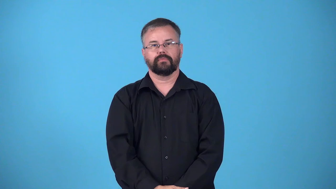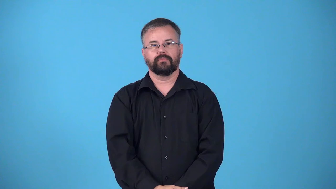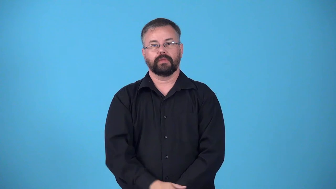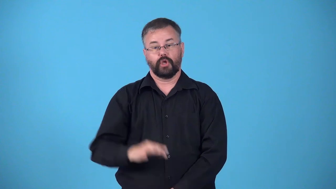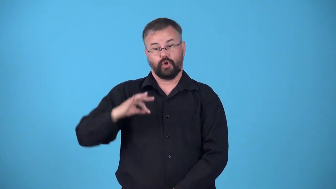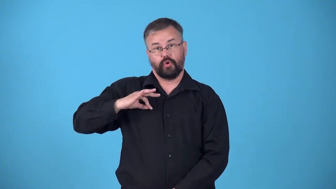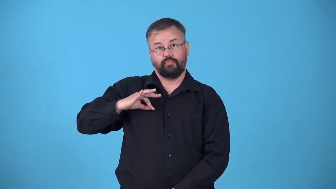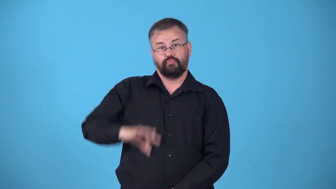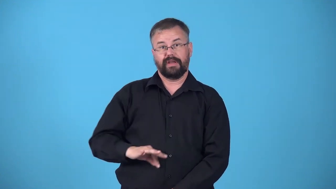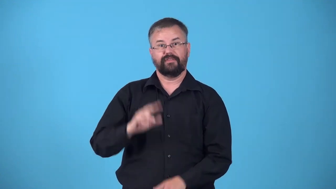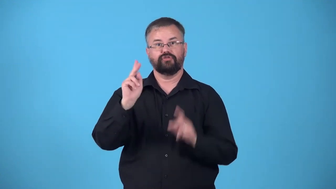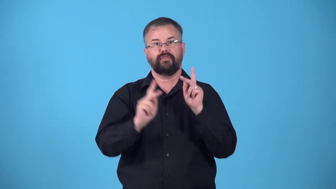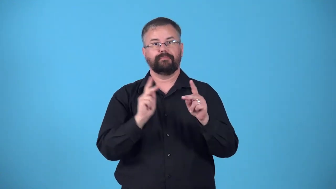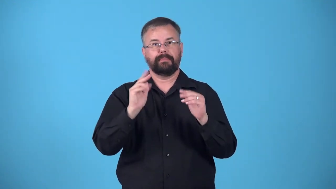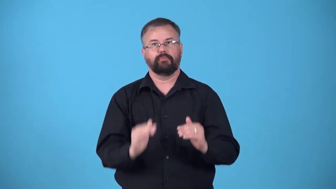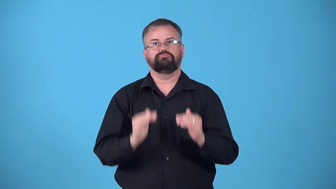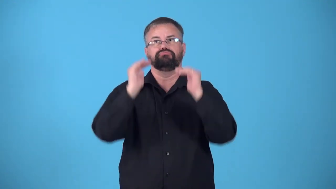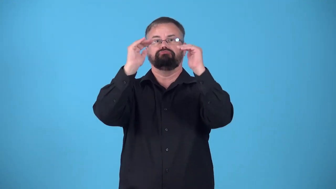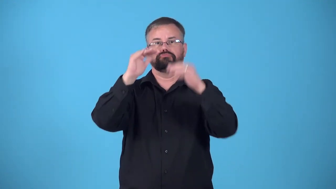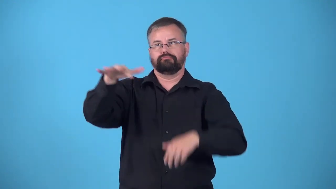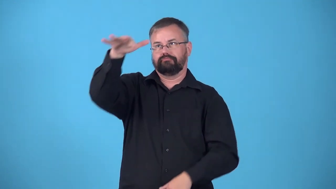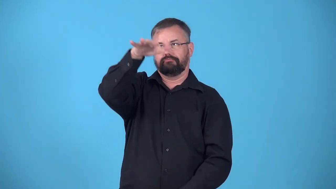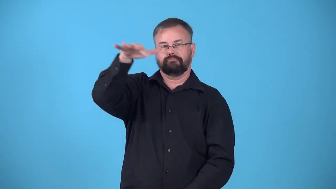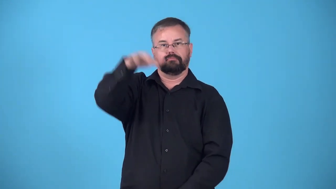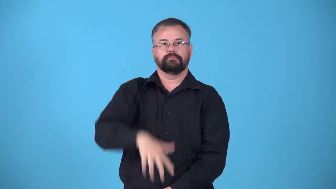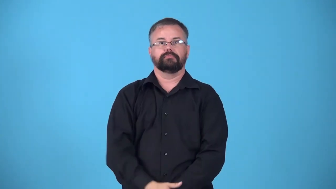ex officio